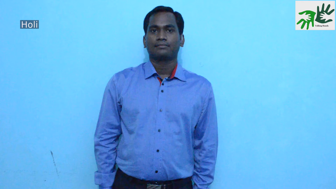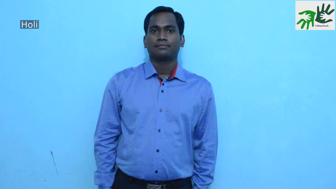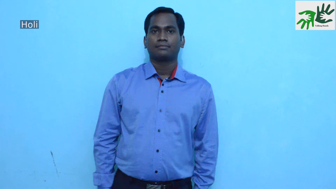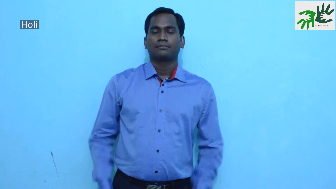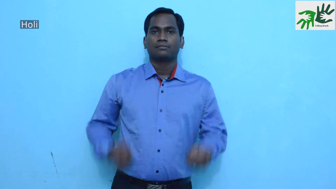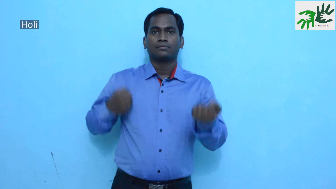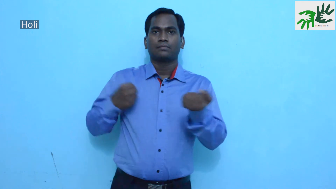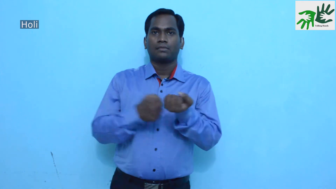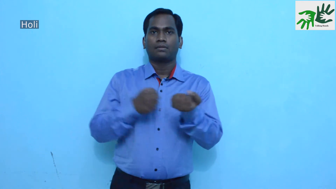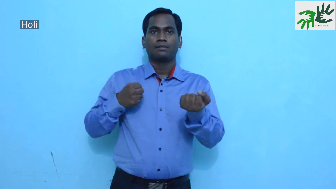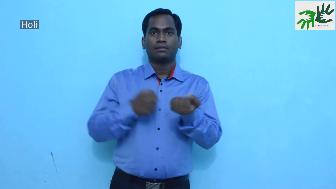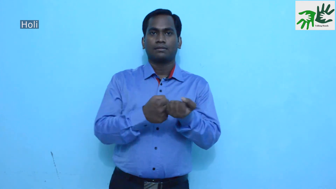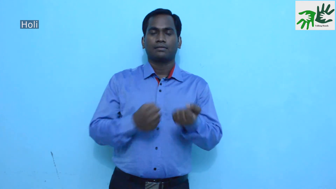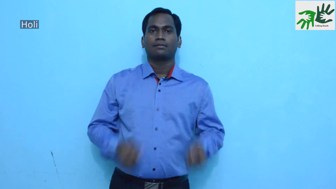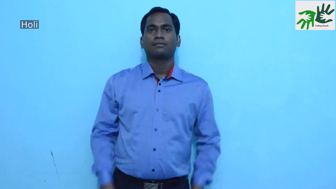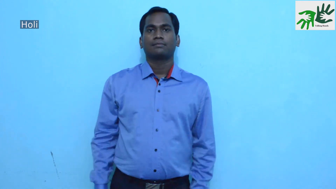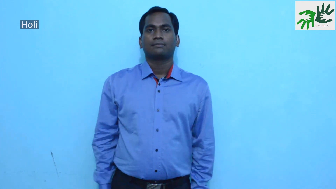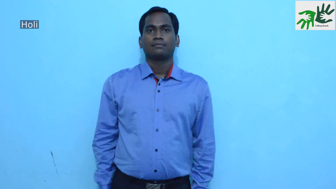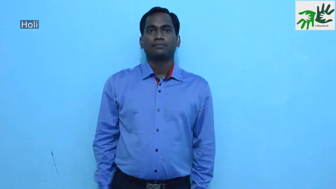Holi